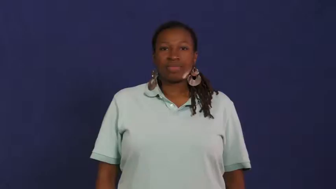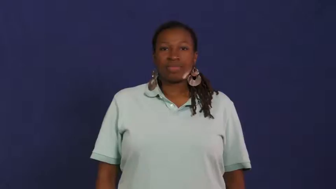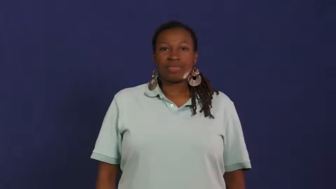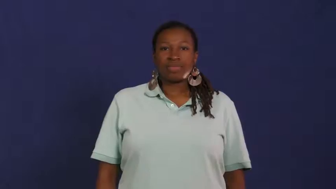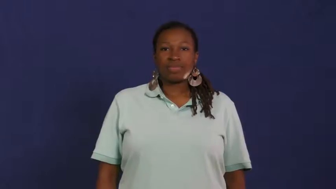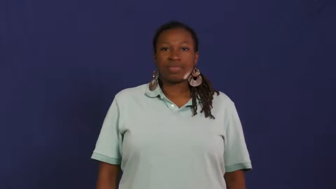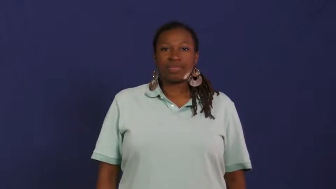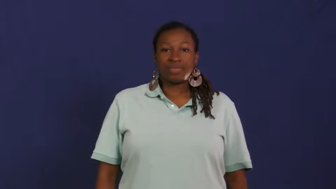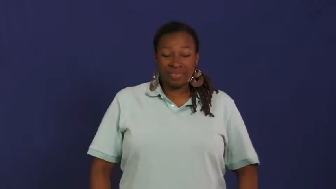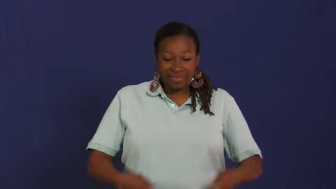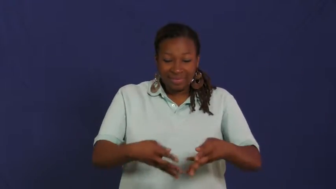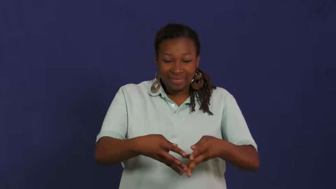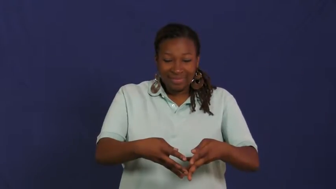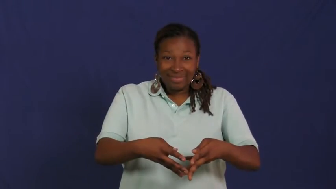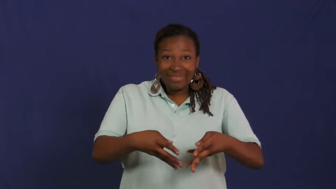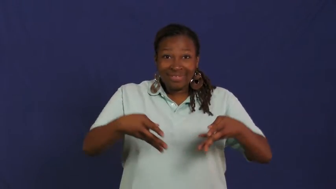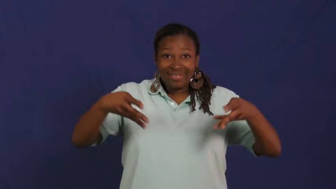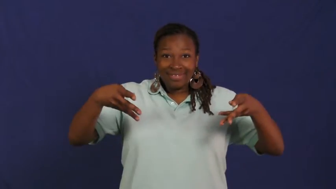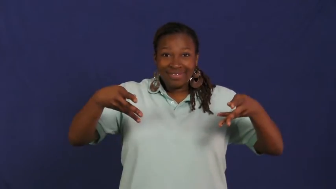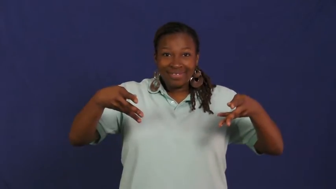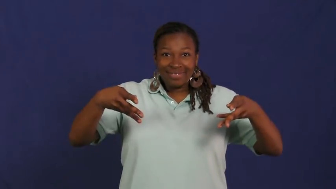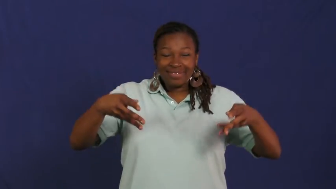net,web-string